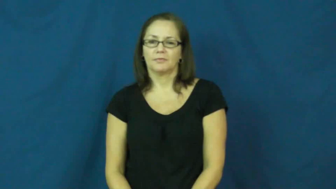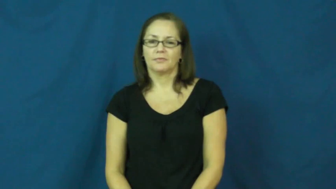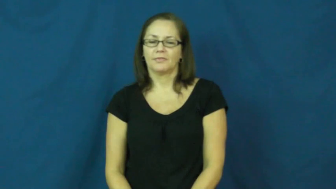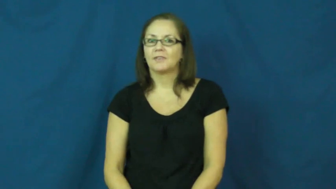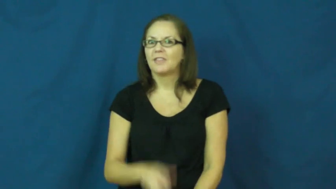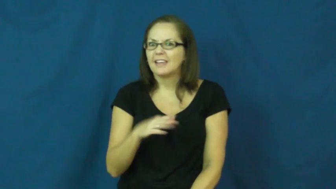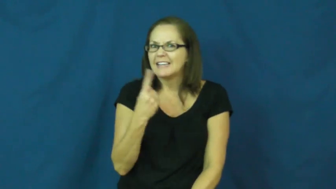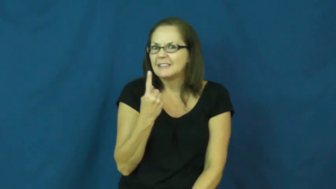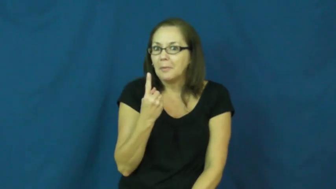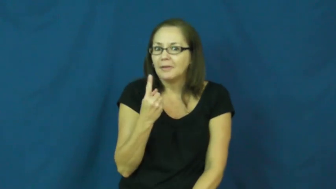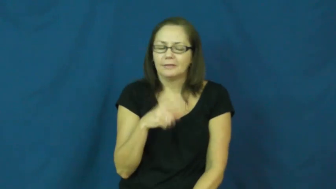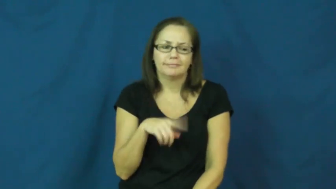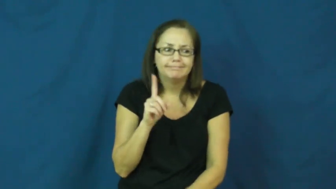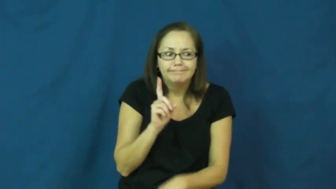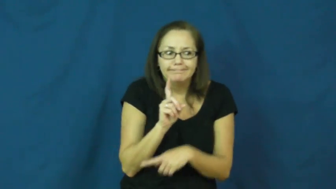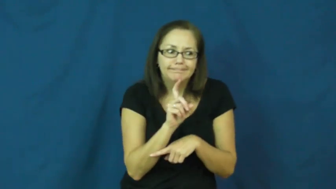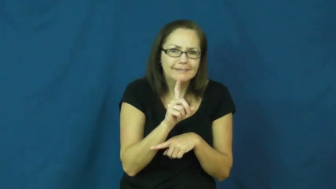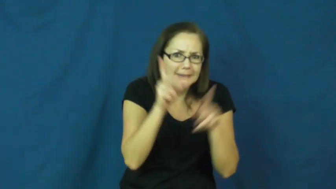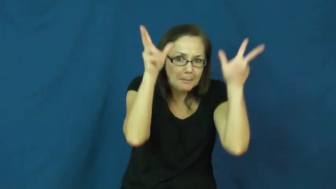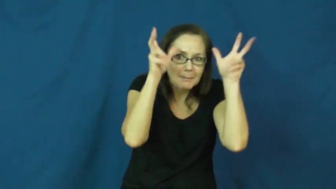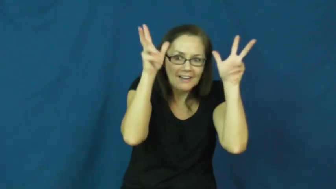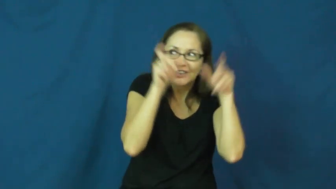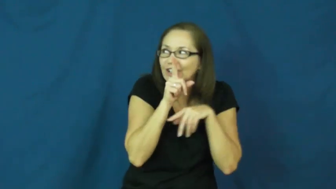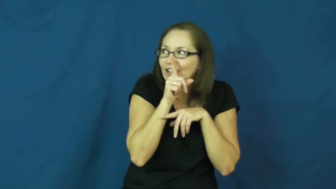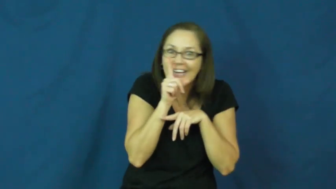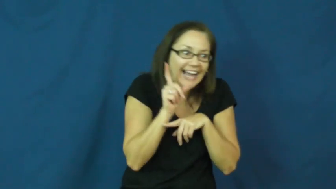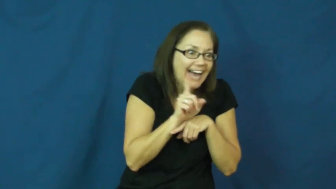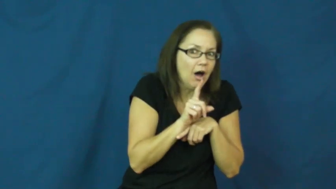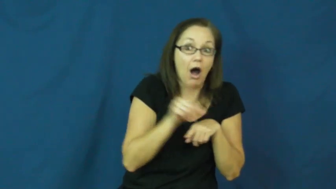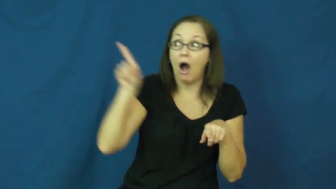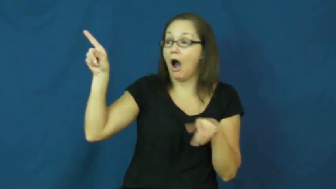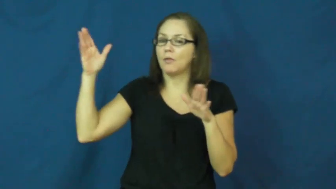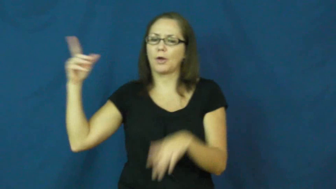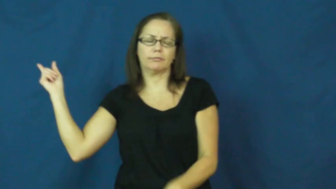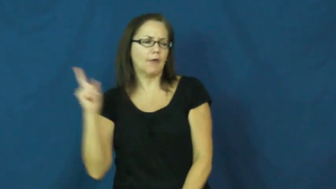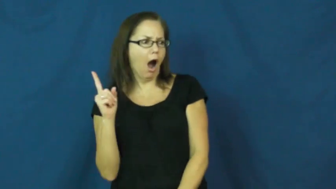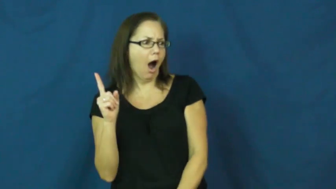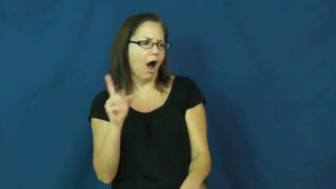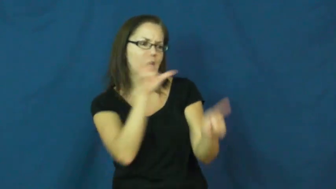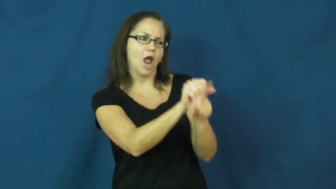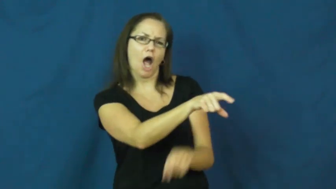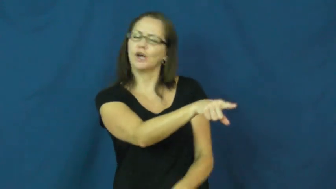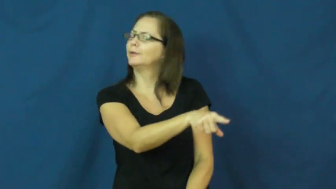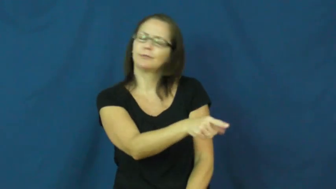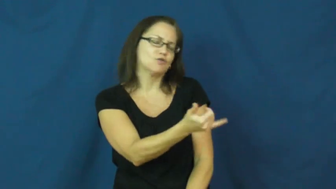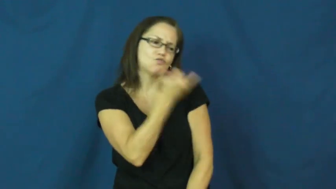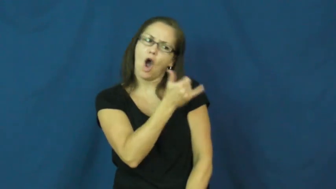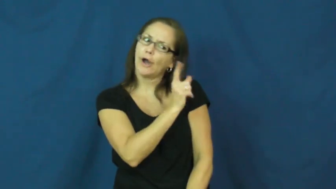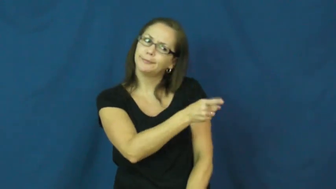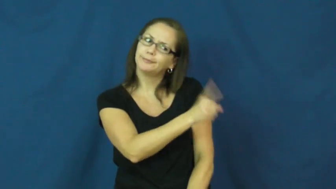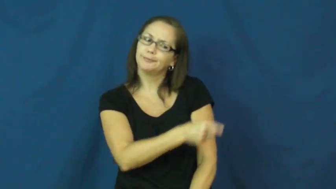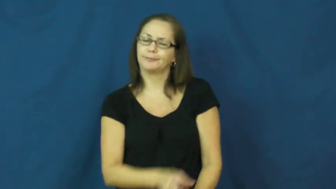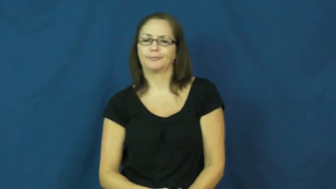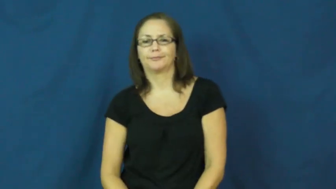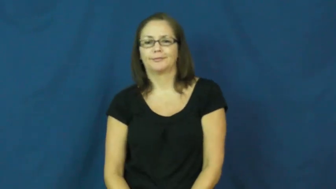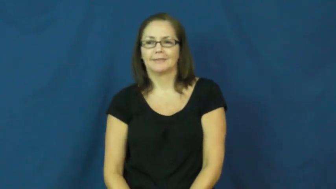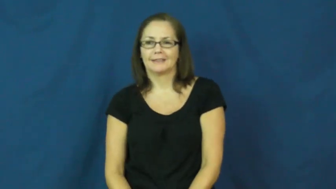caught with your hand in the cookie jar